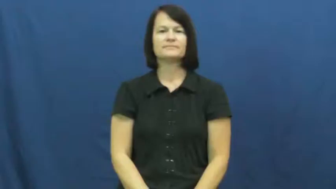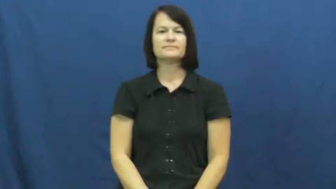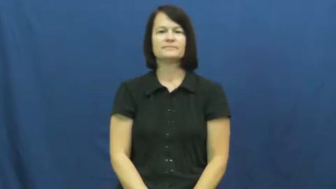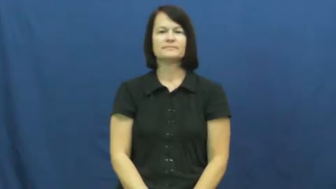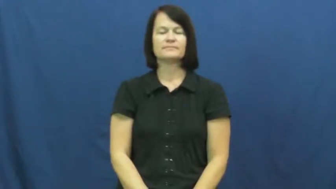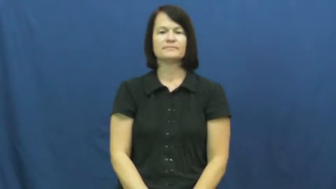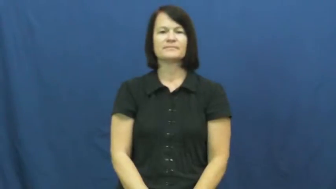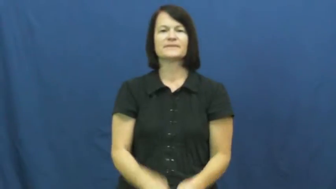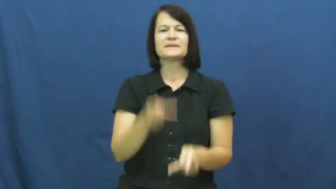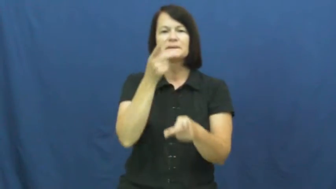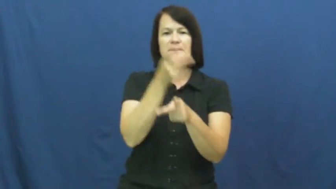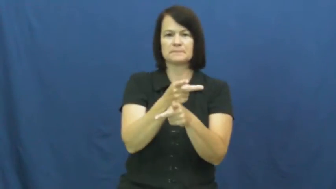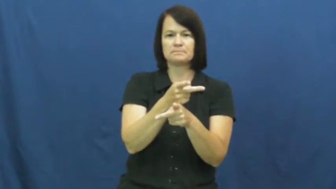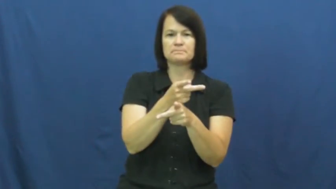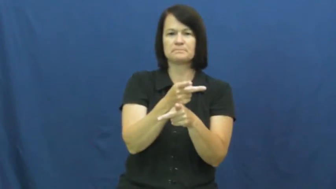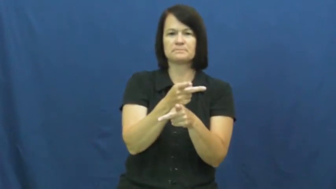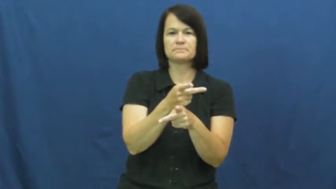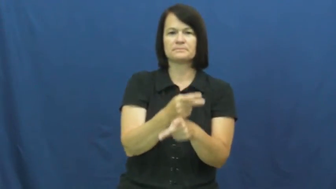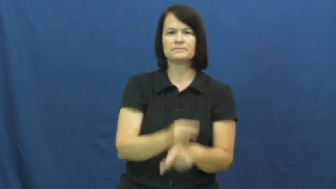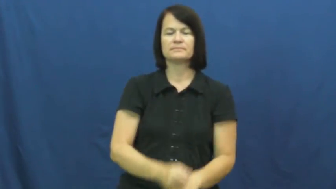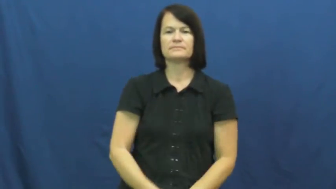keep